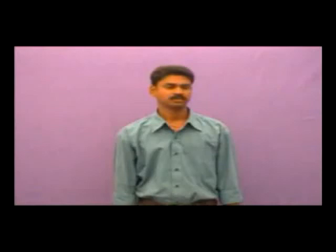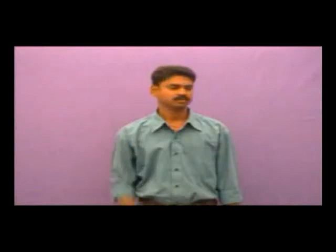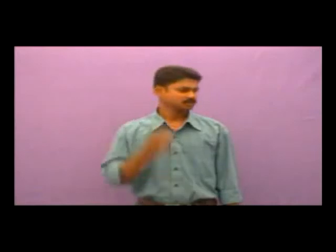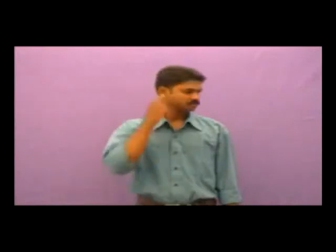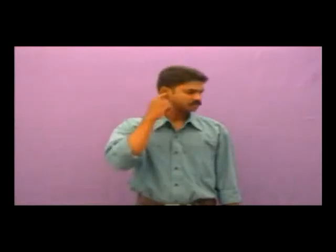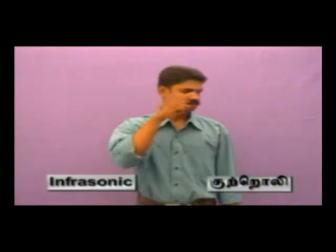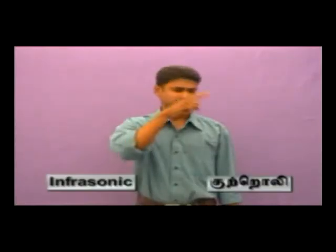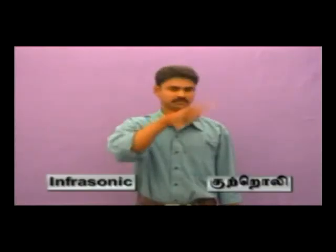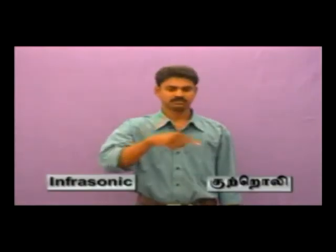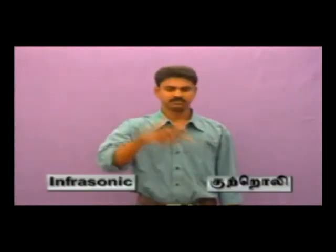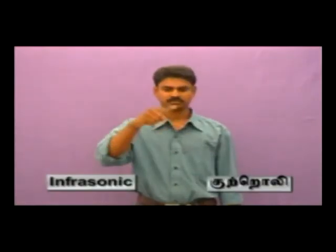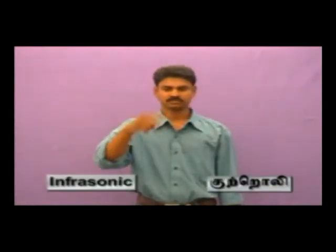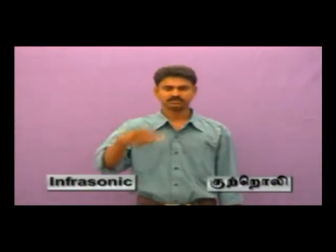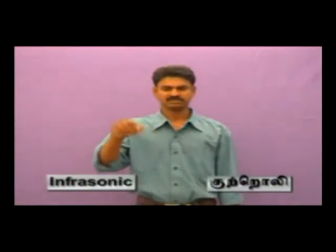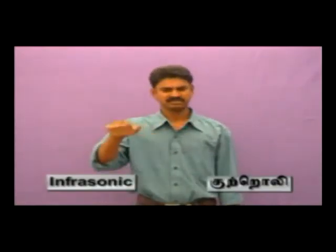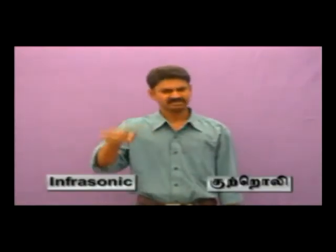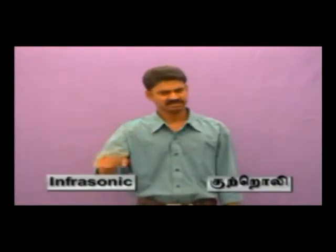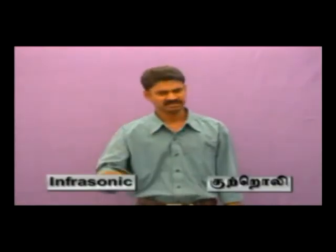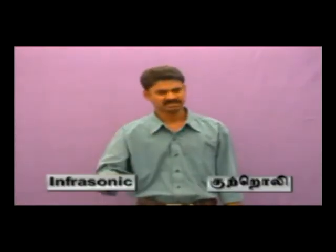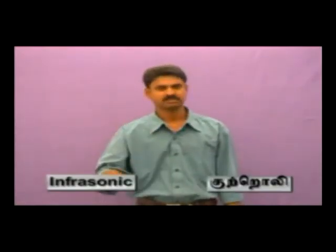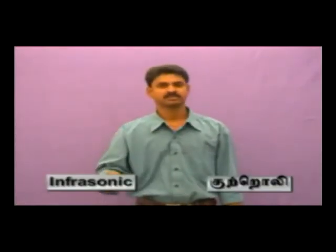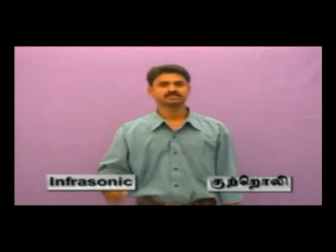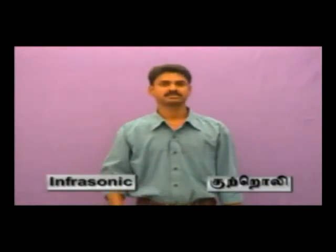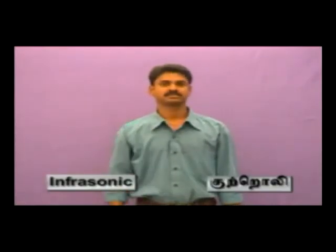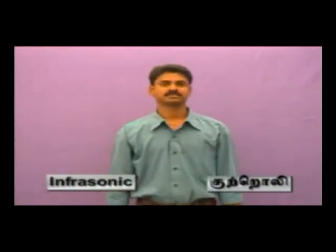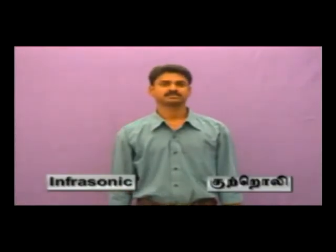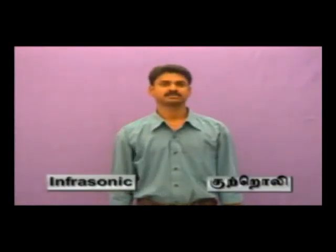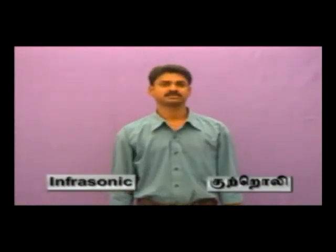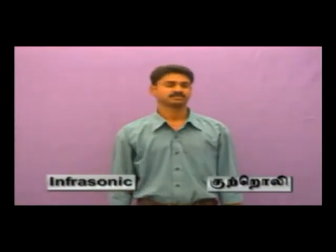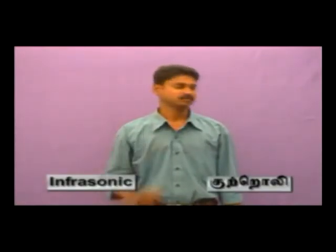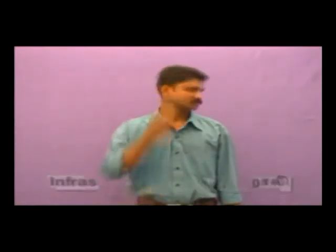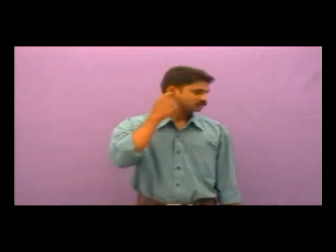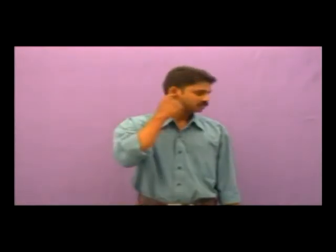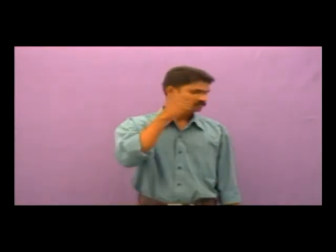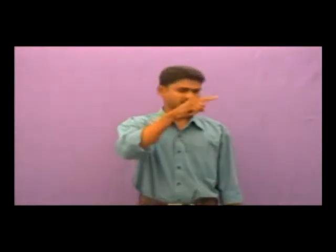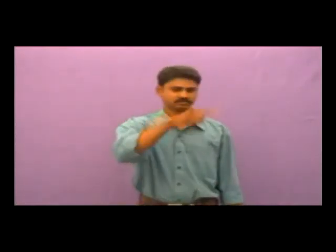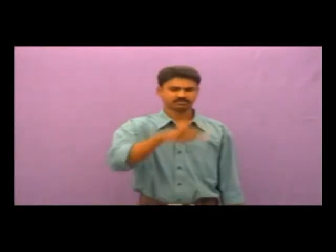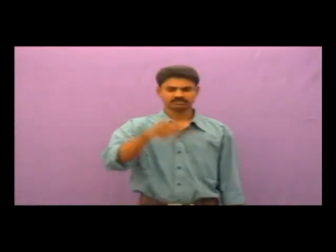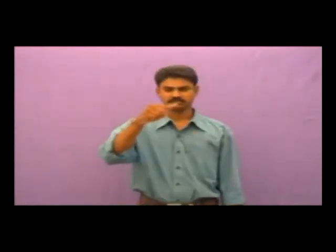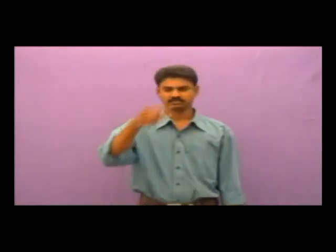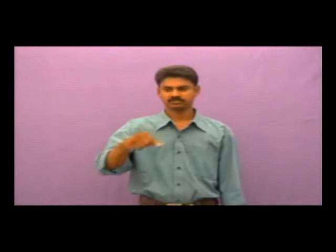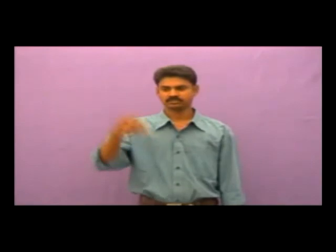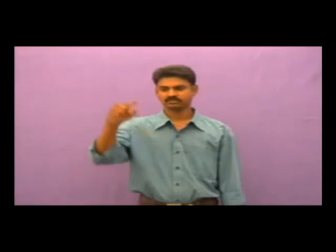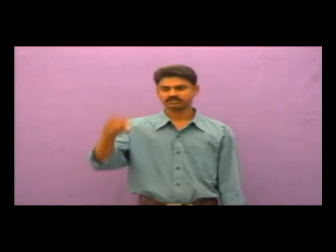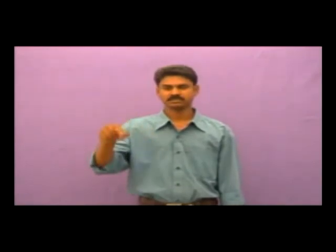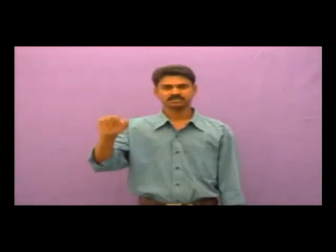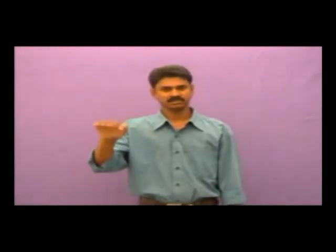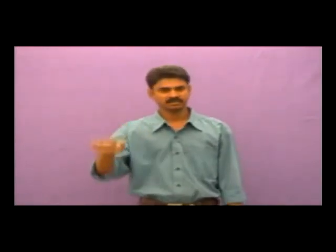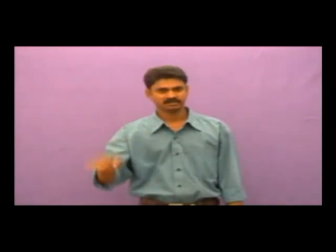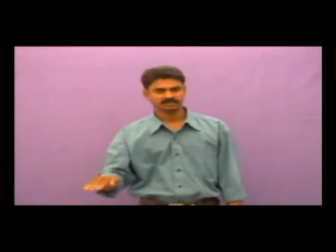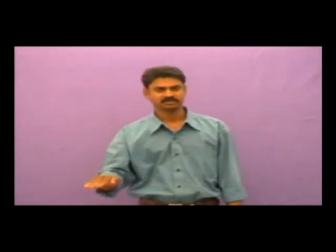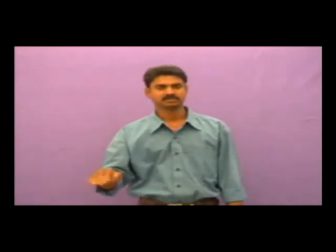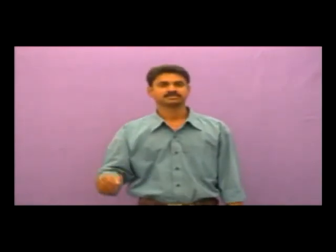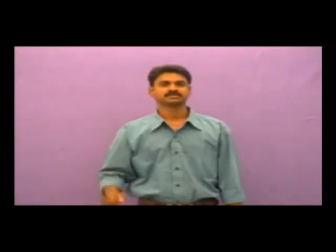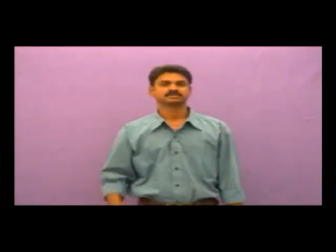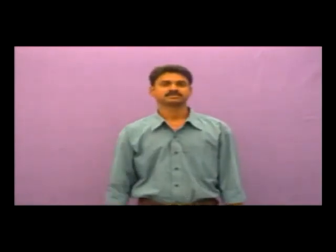Infrasonic